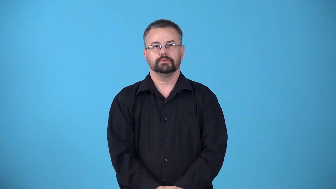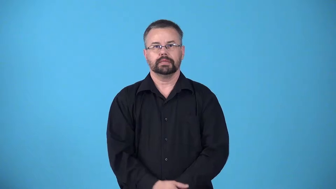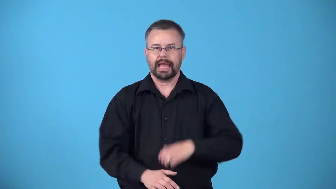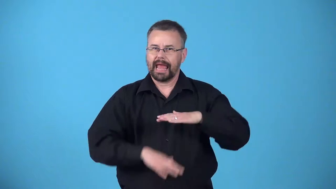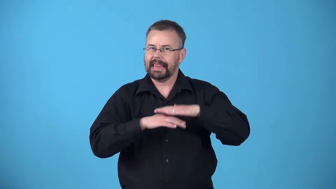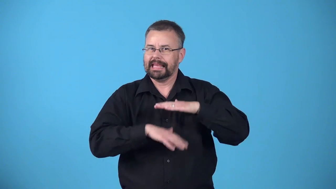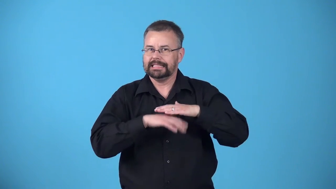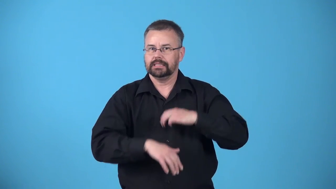at least-not less than